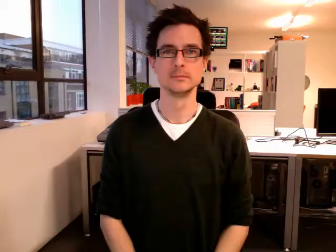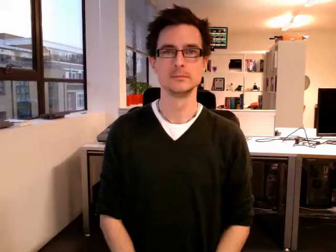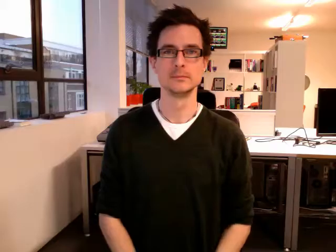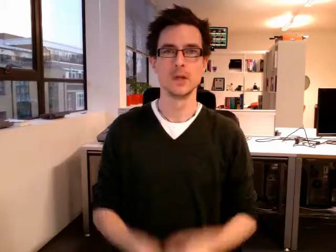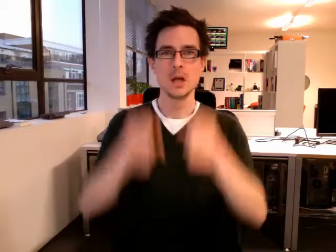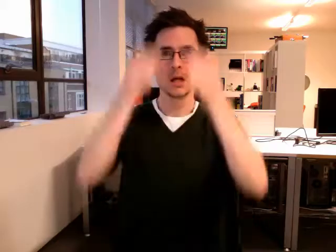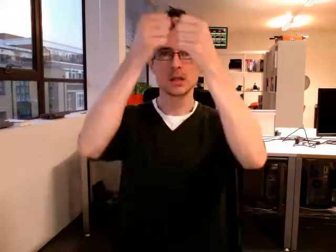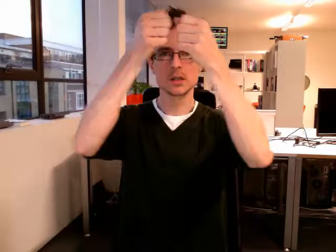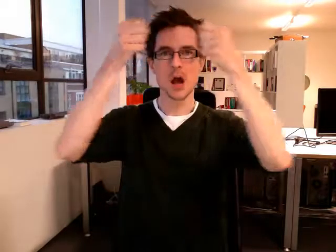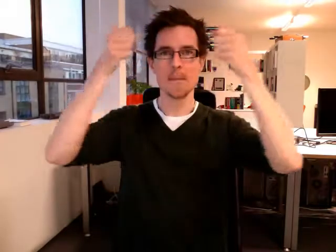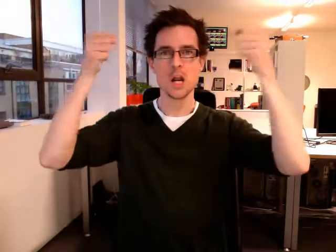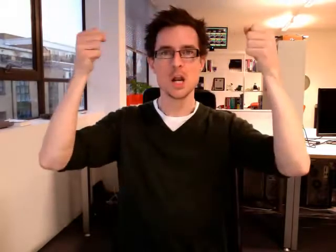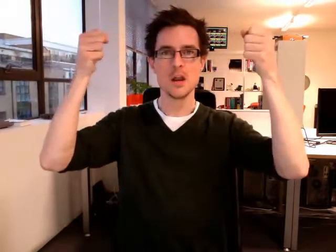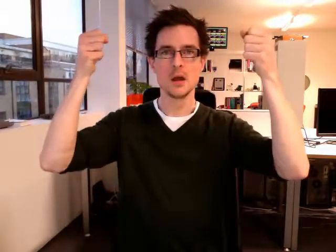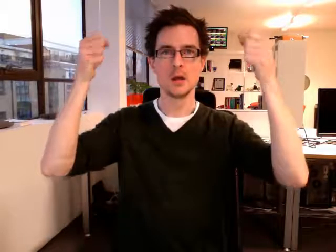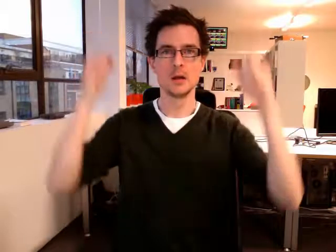cupboard